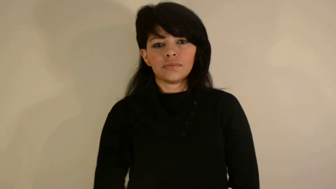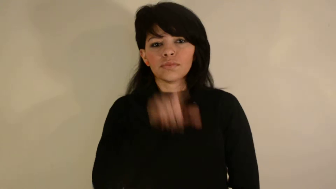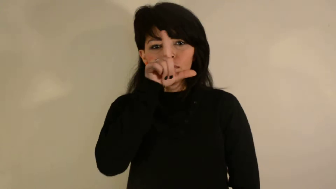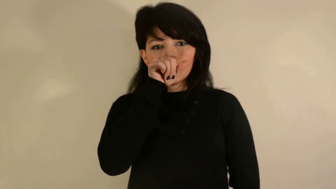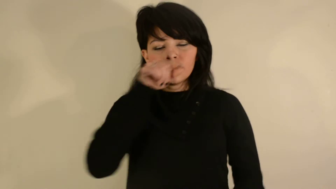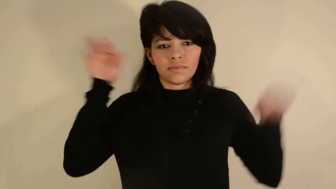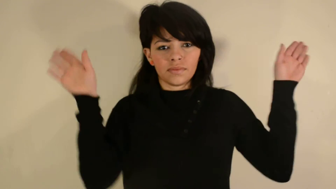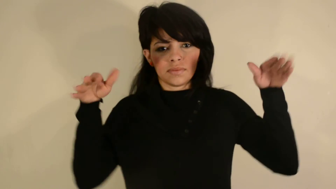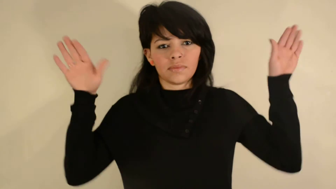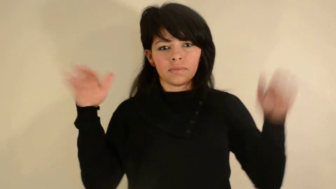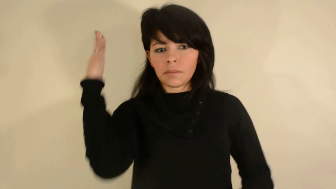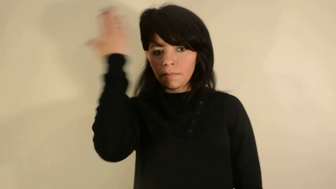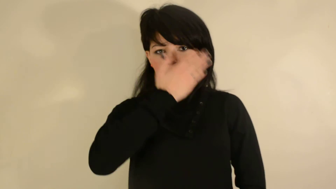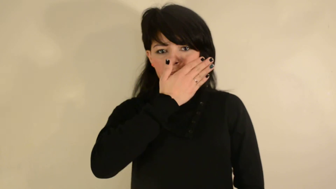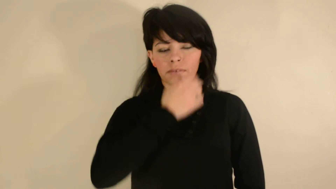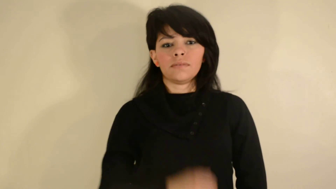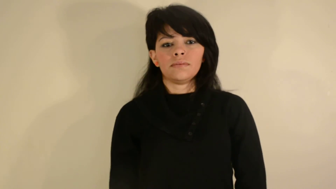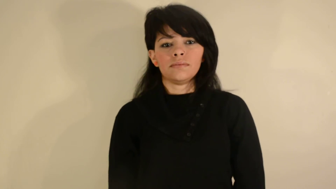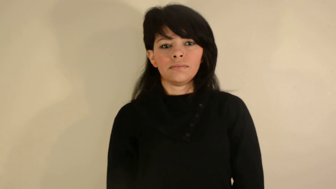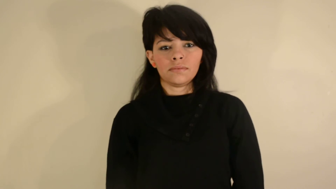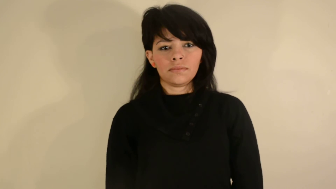crow